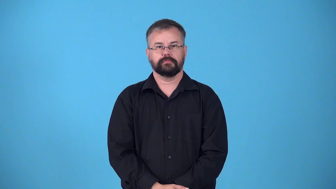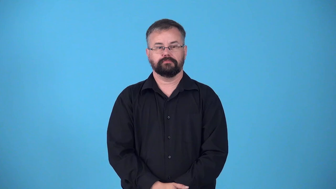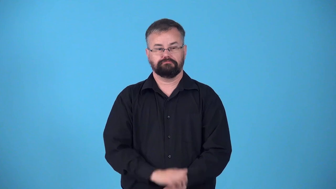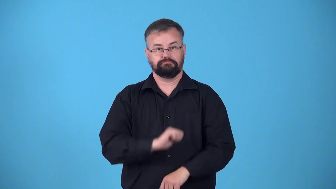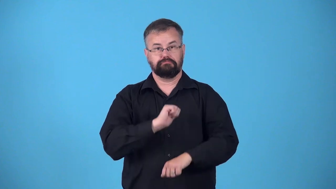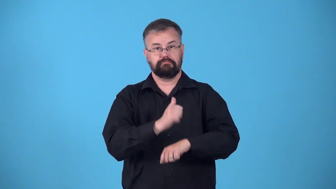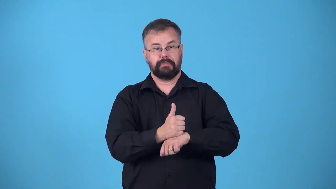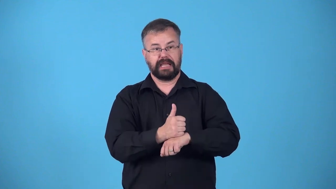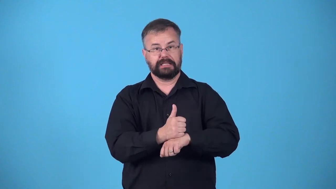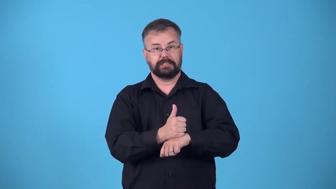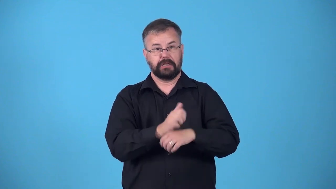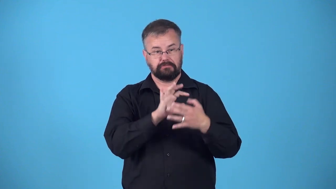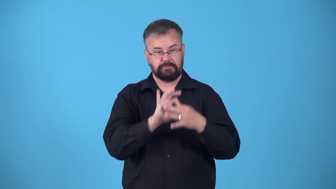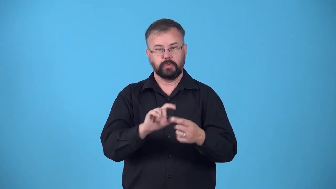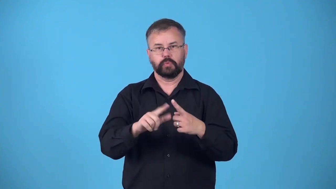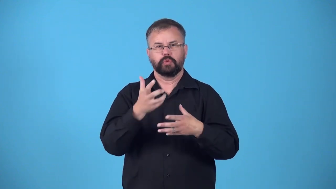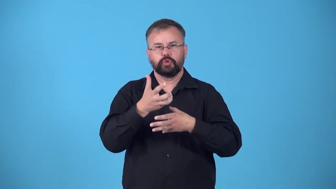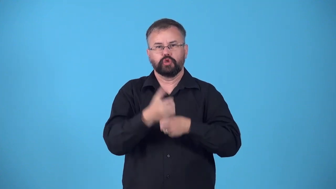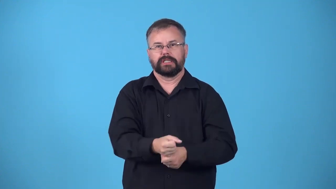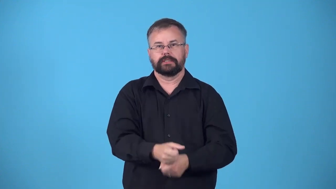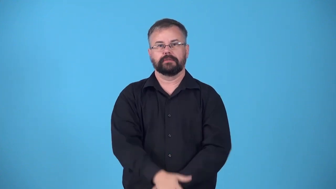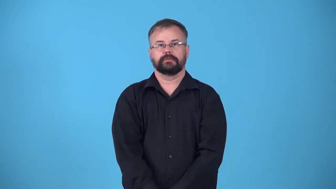fiducial